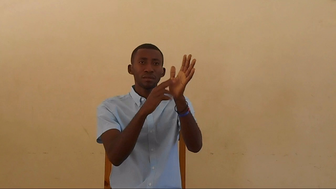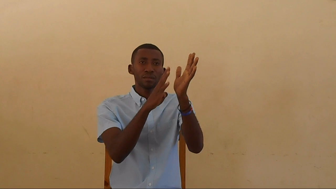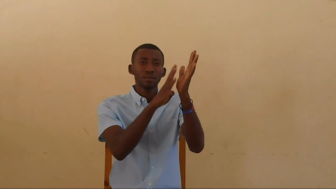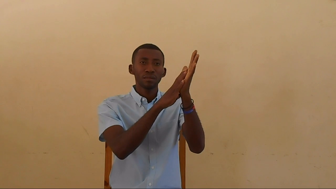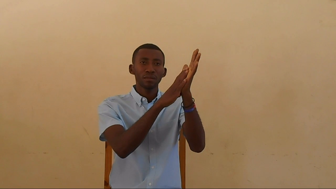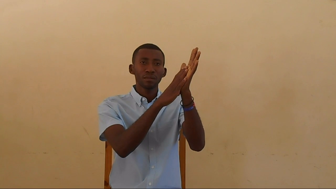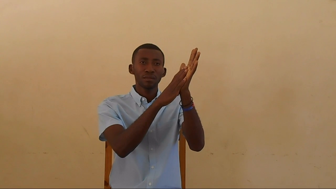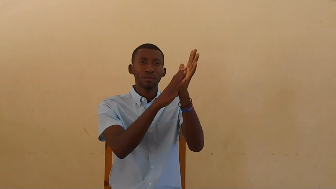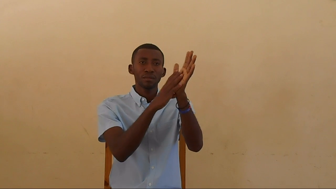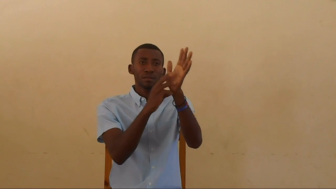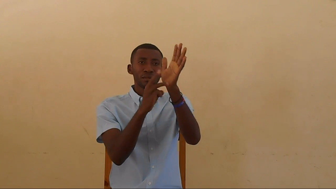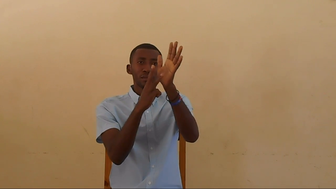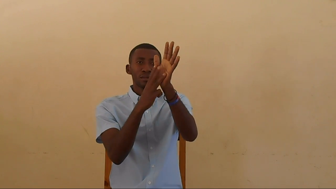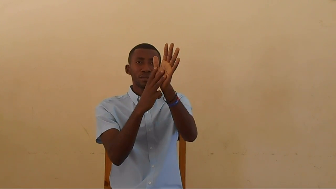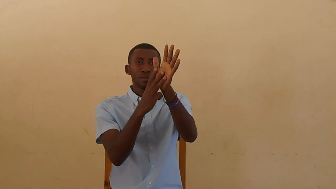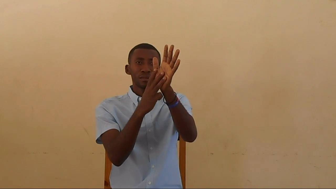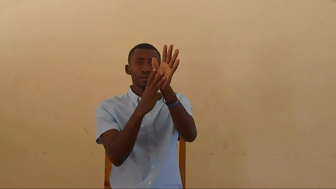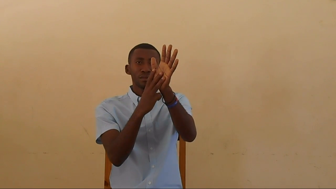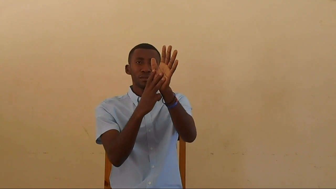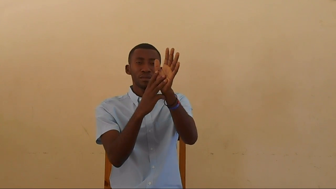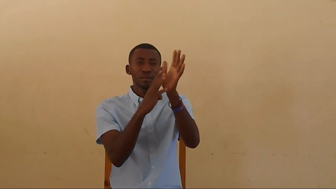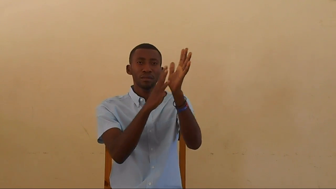number98